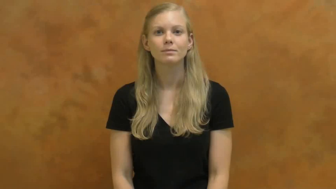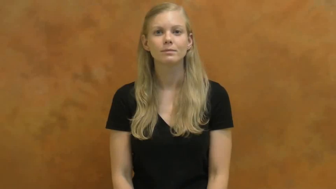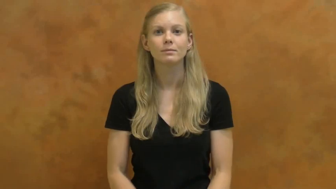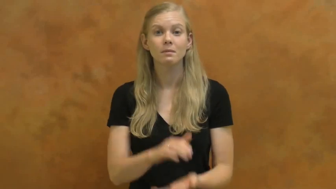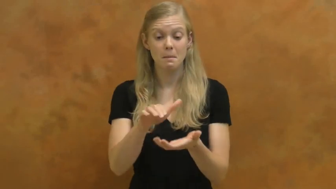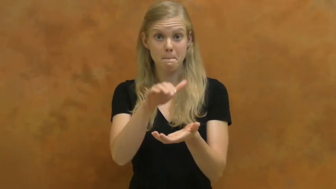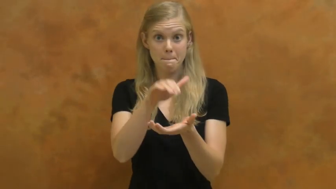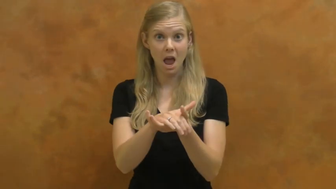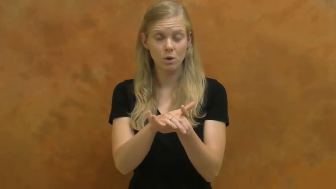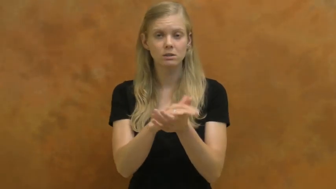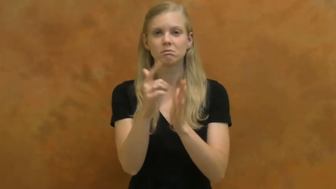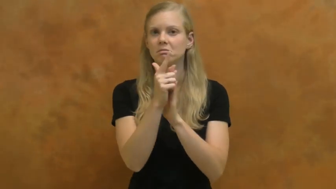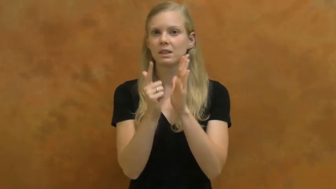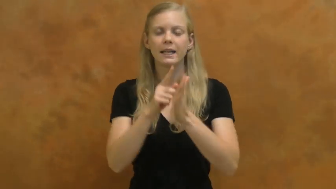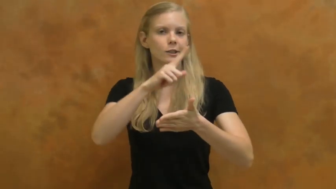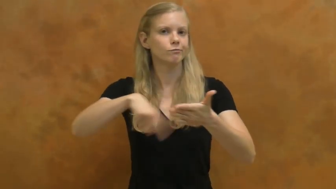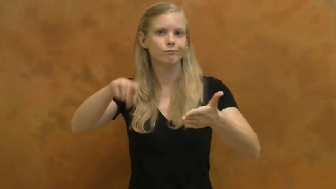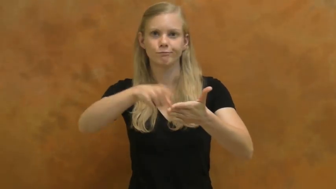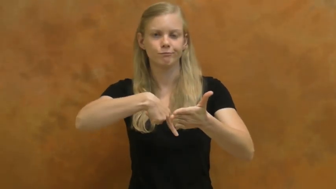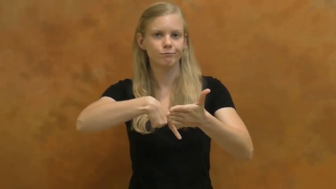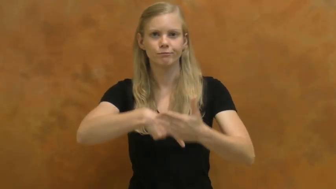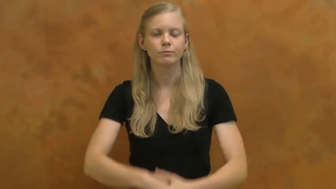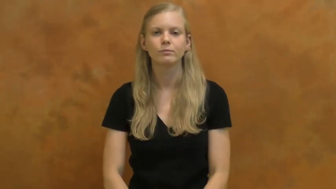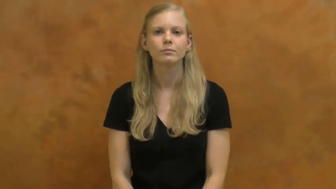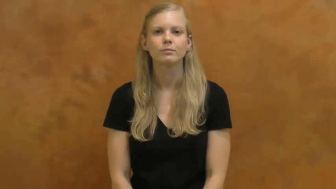divorce